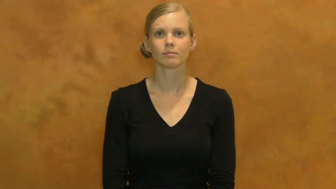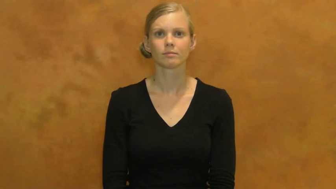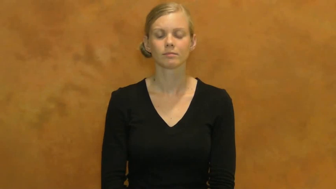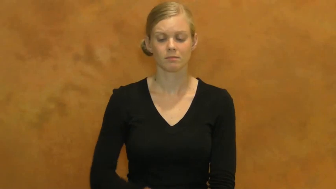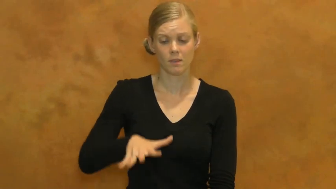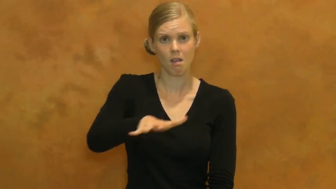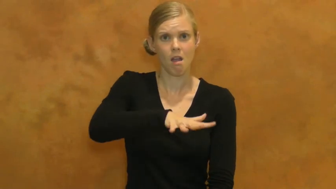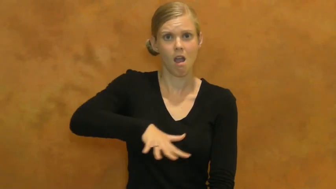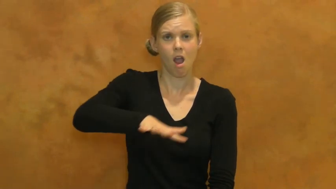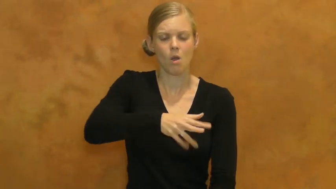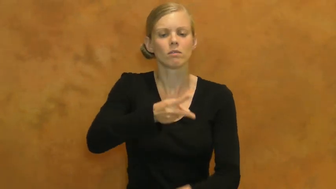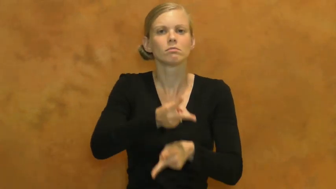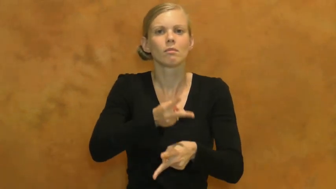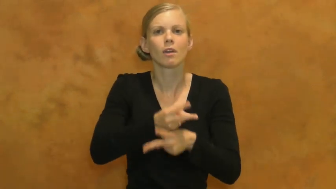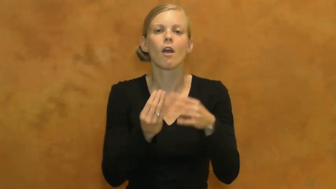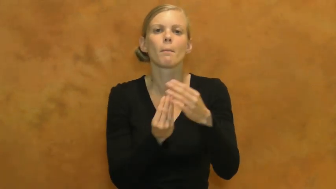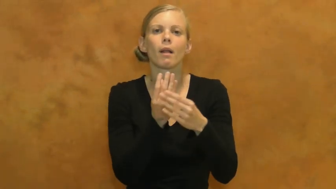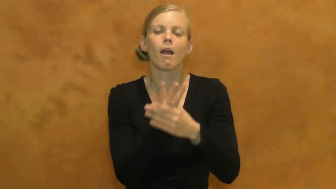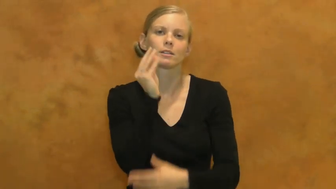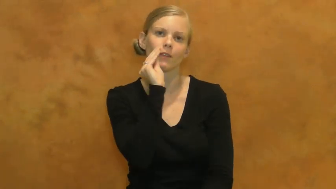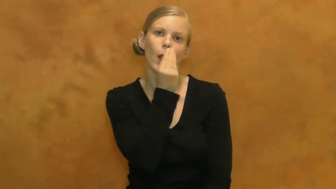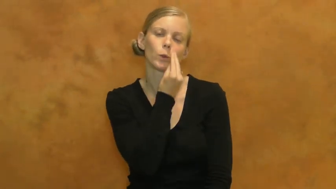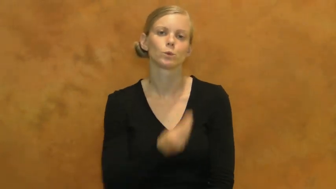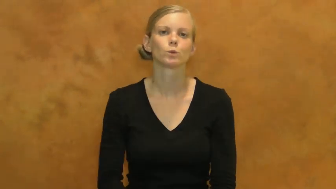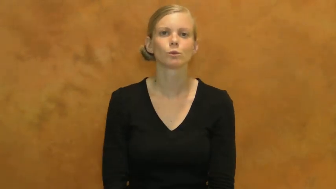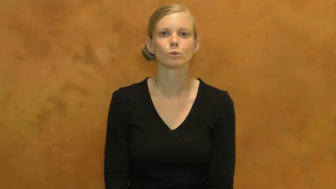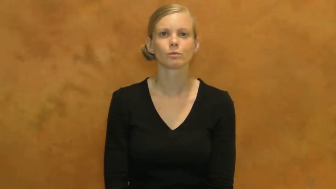bed of flowers